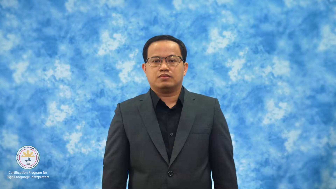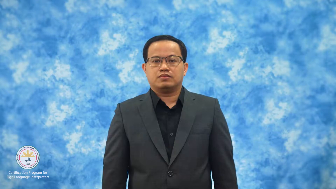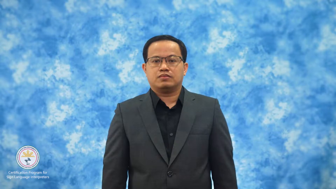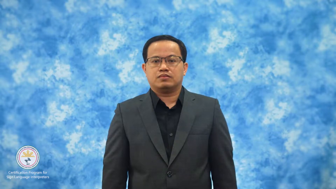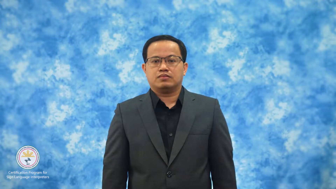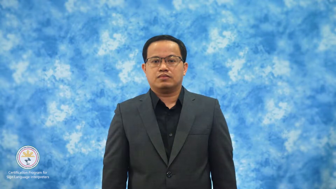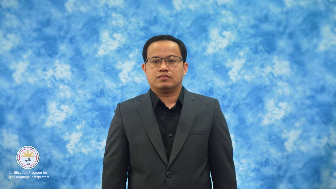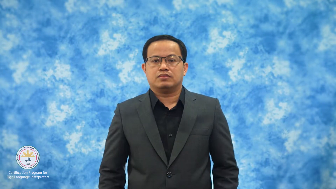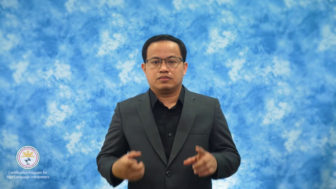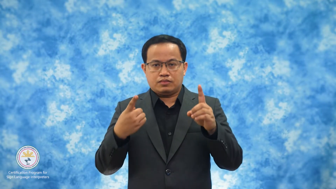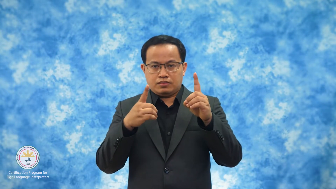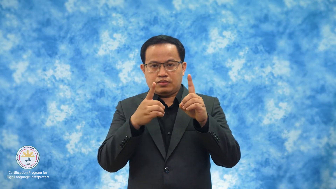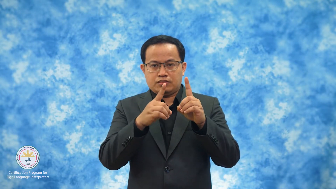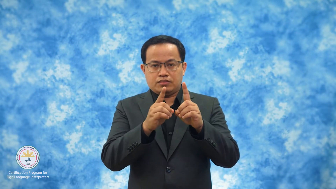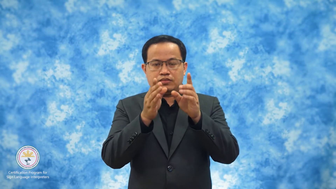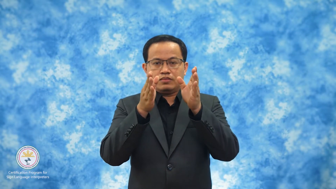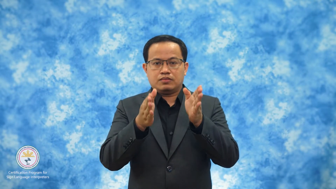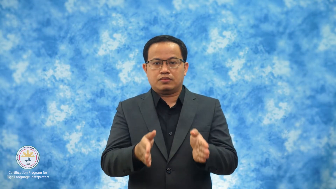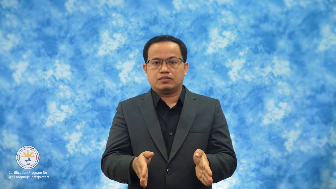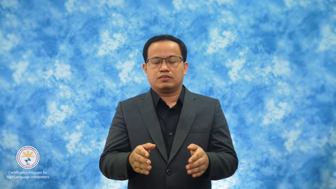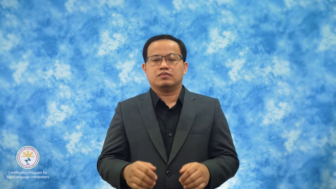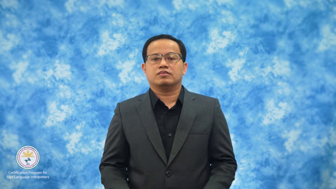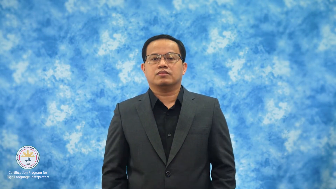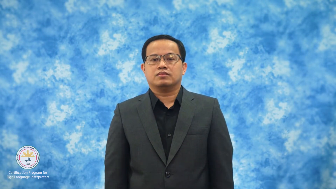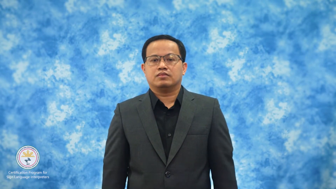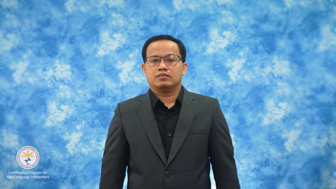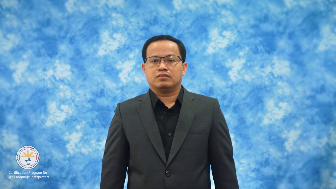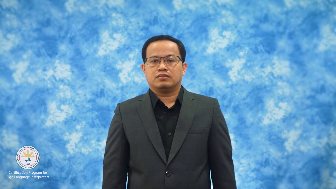Disciple